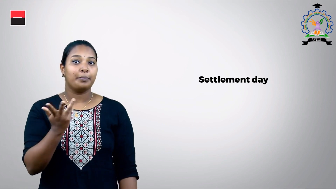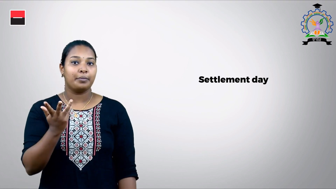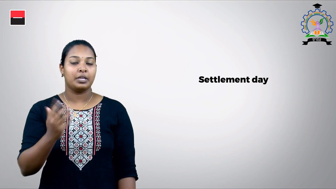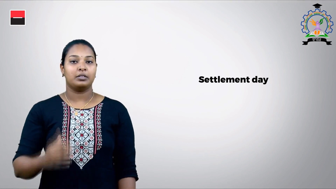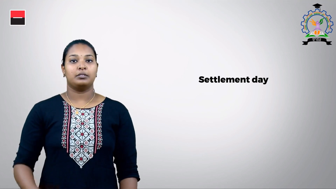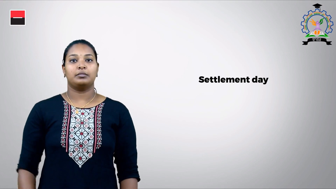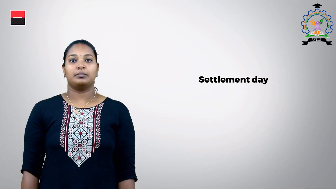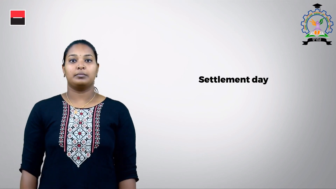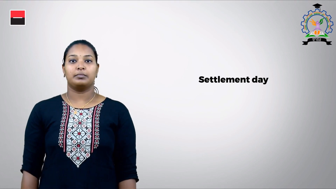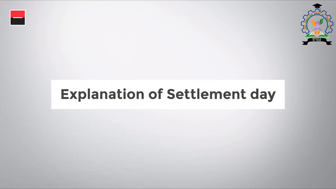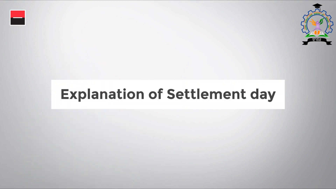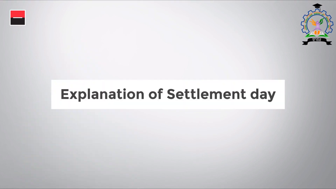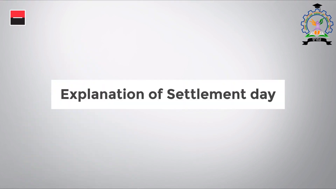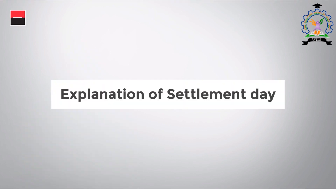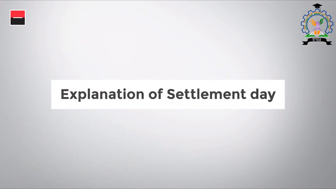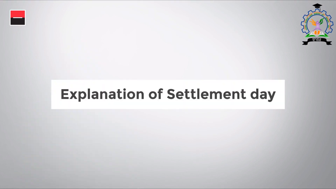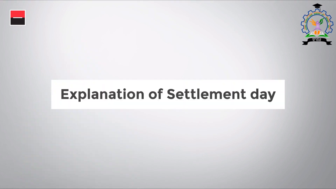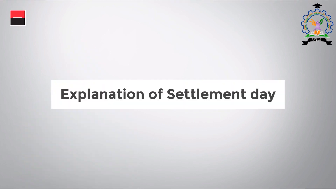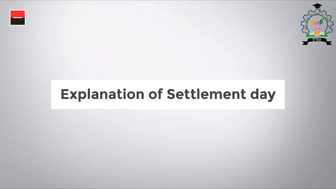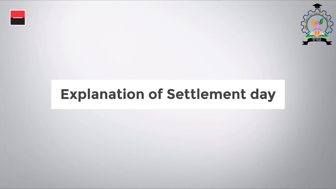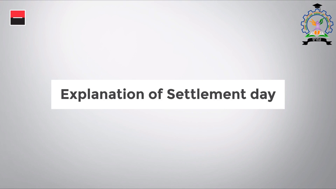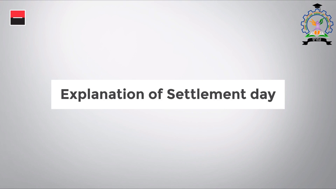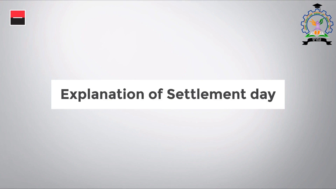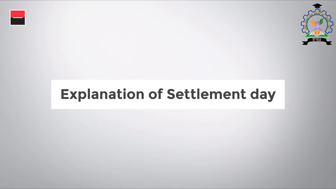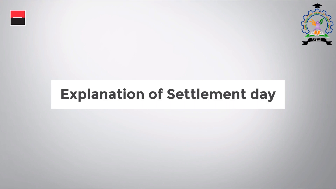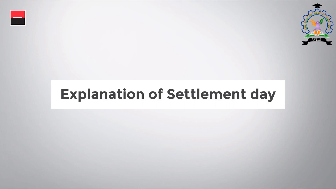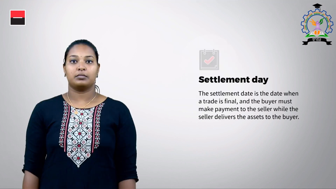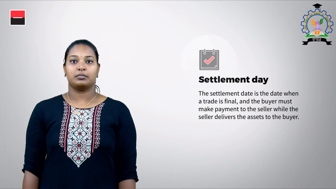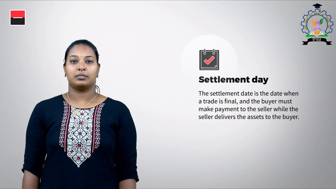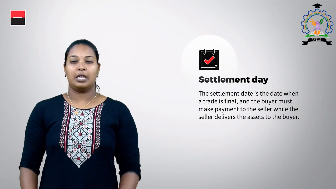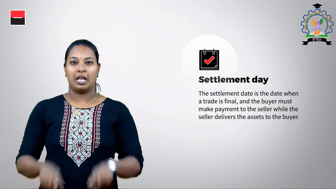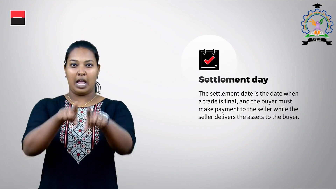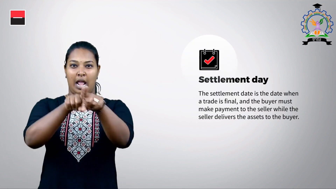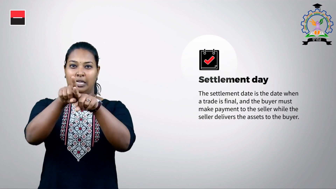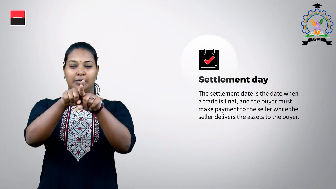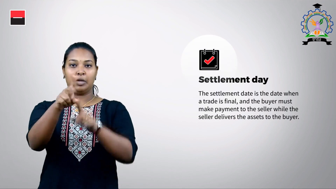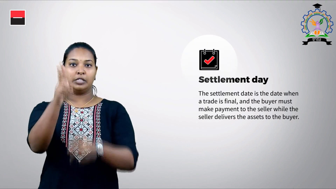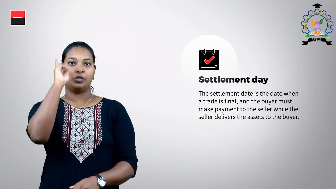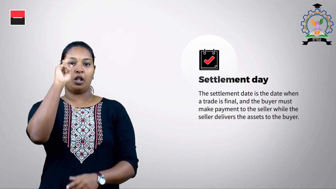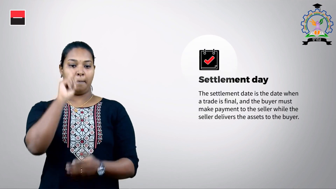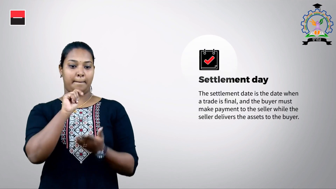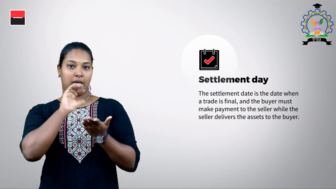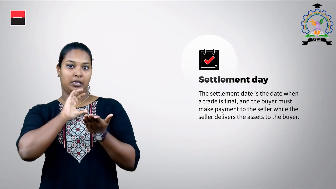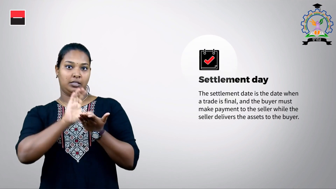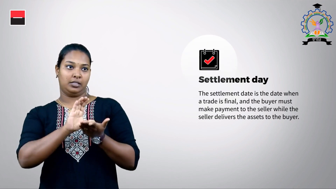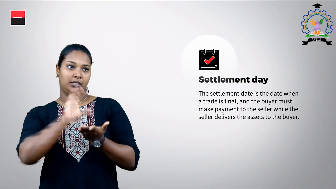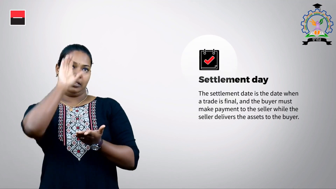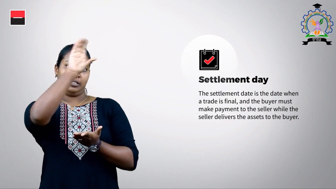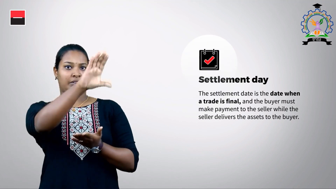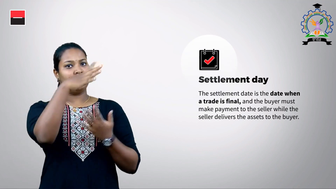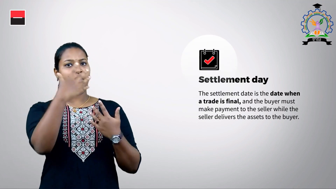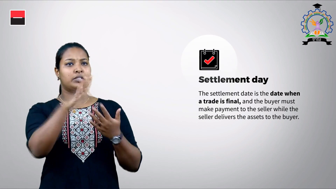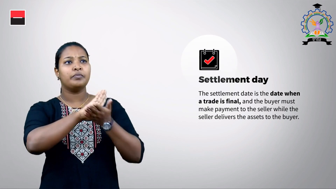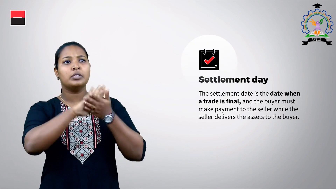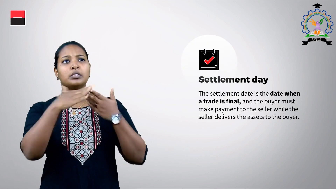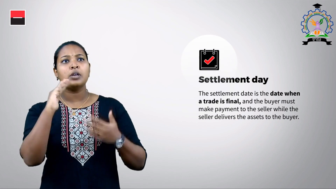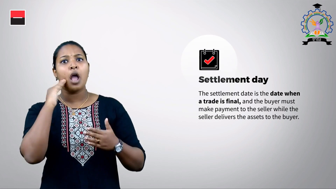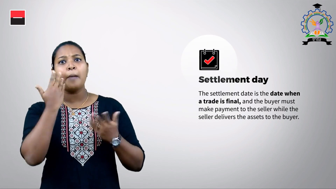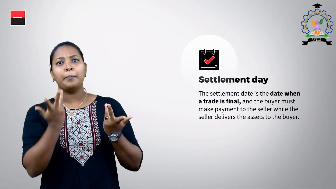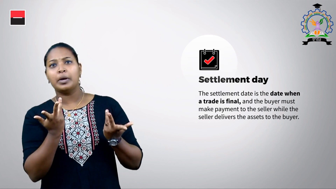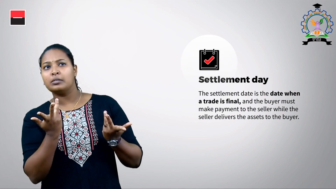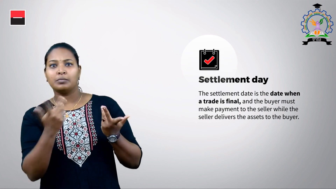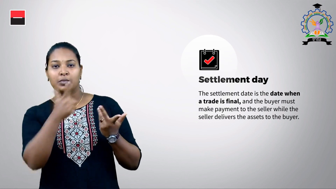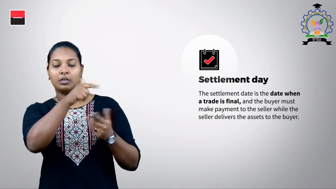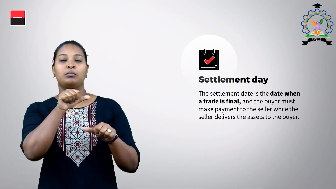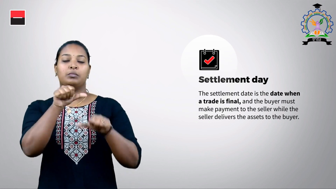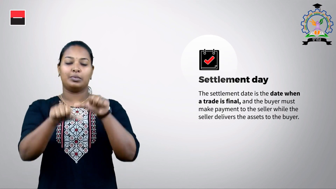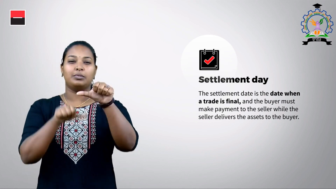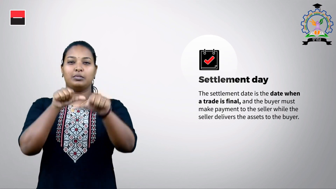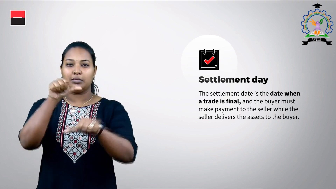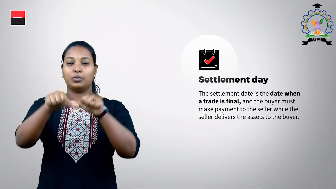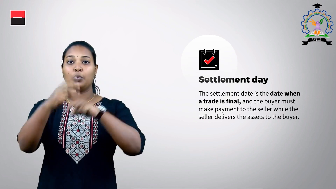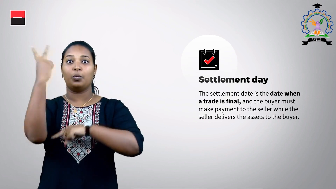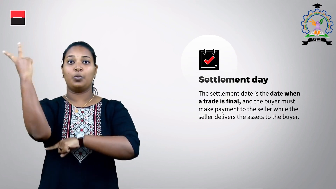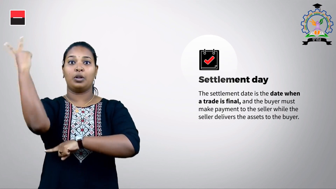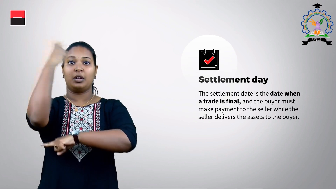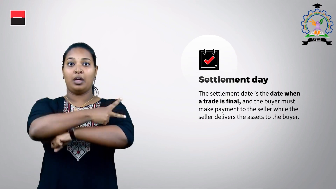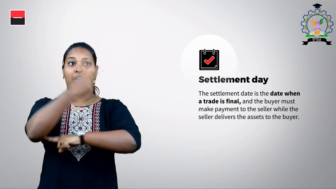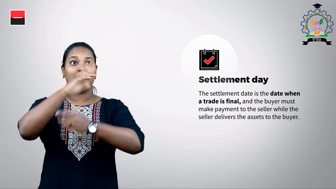43 Settlement Day